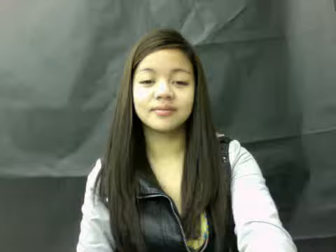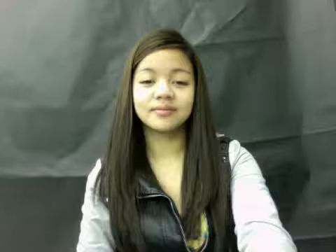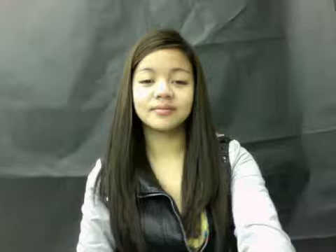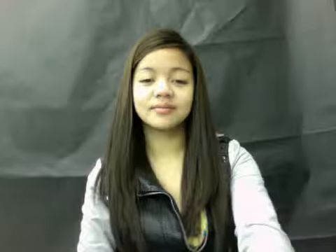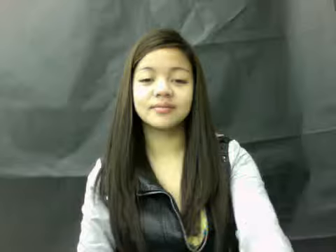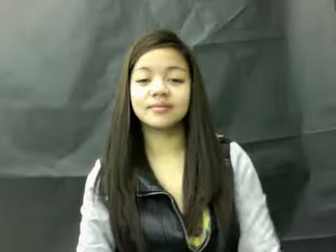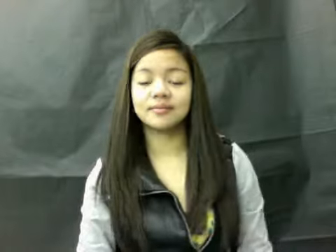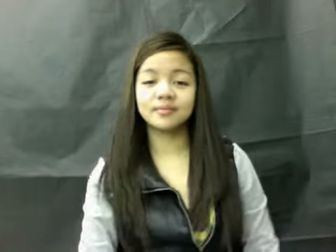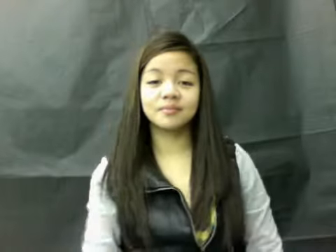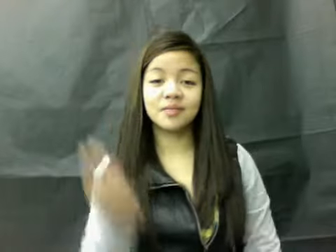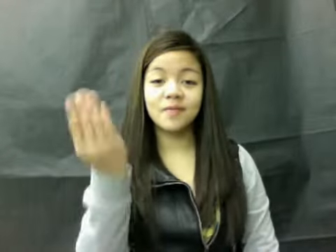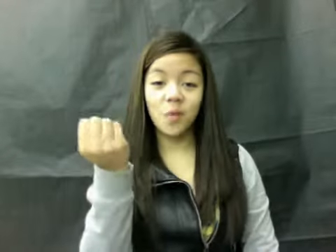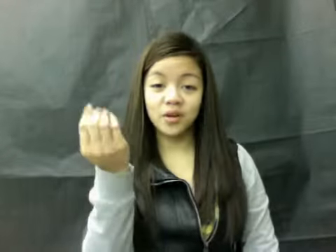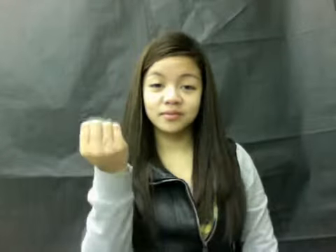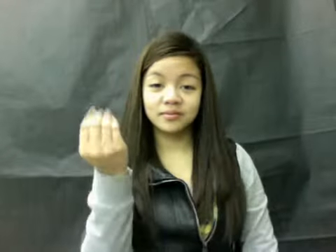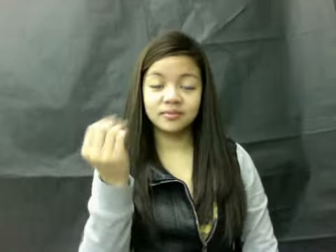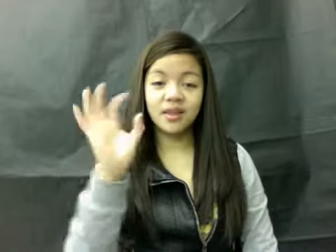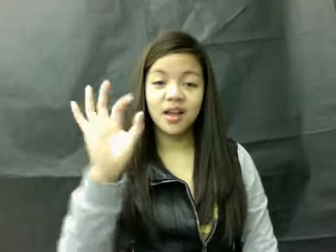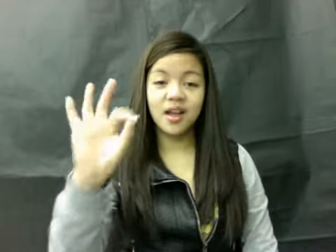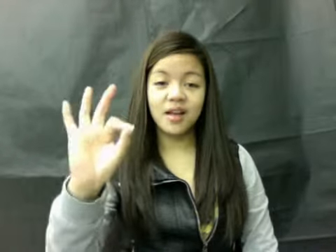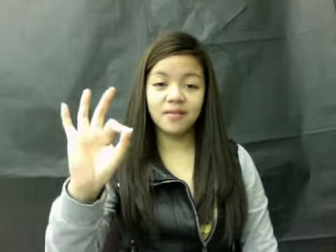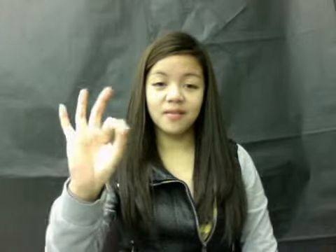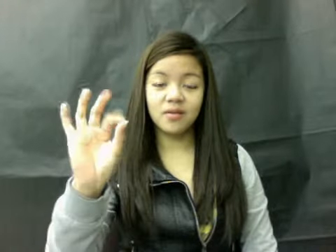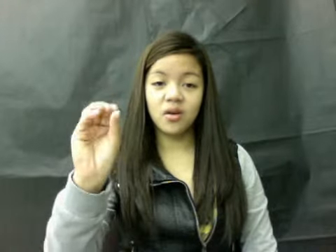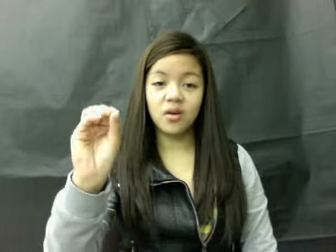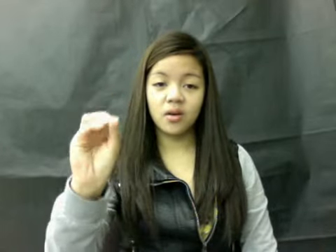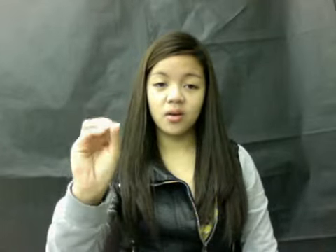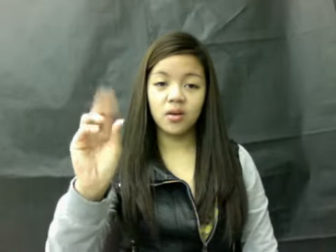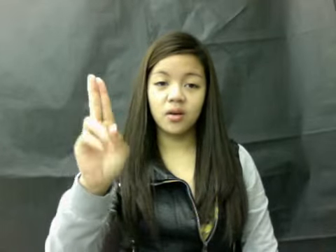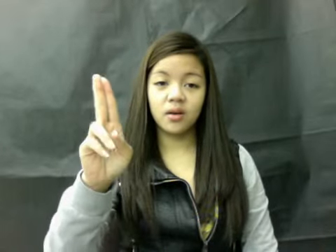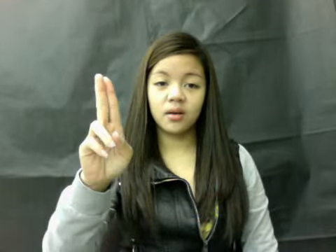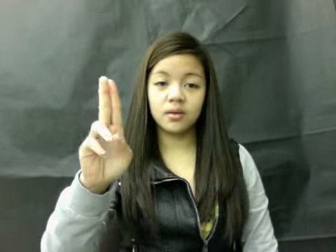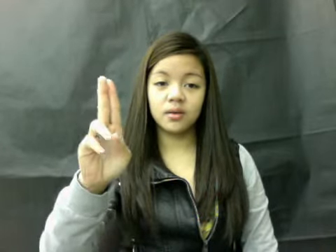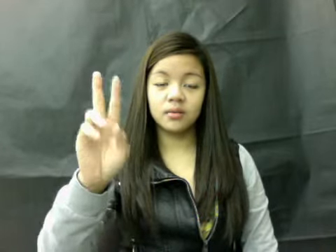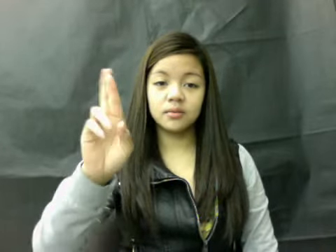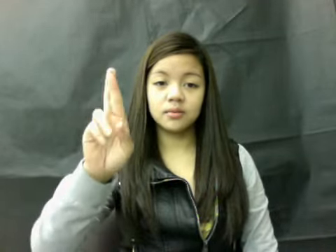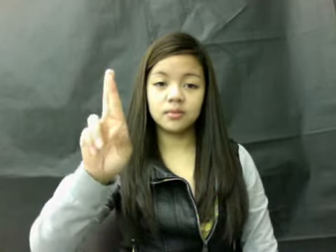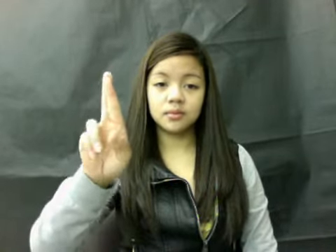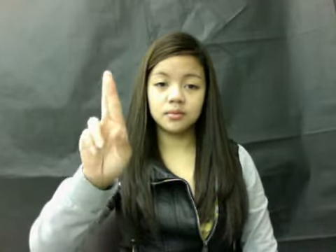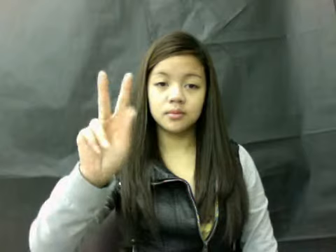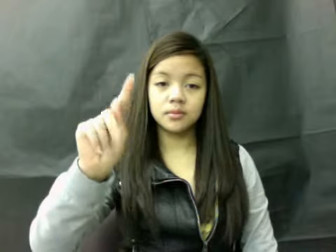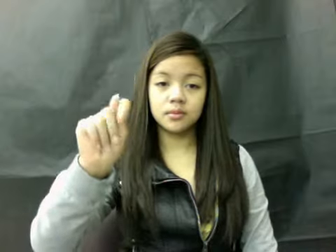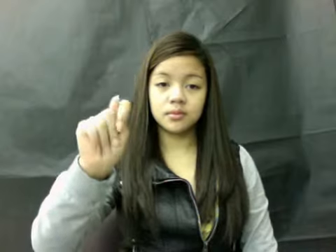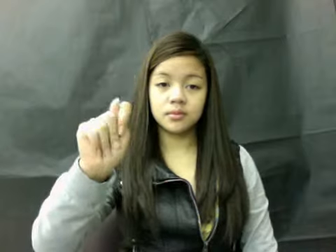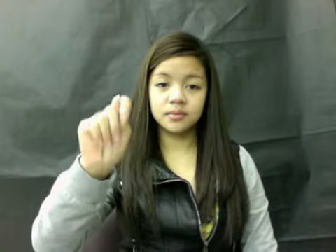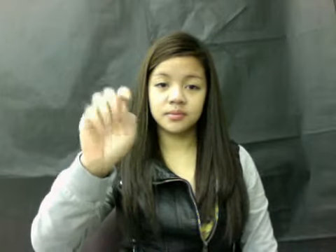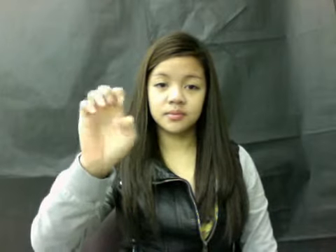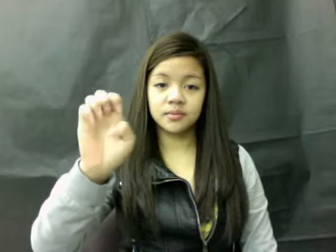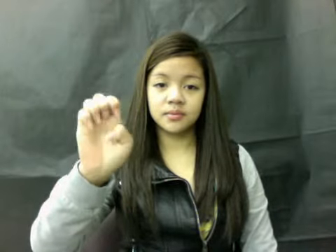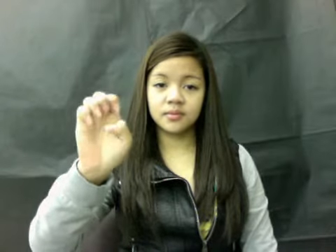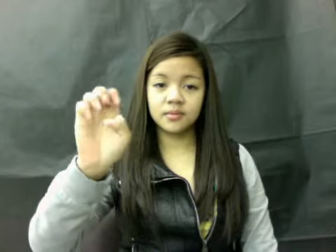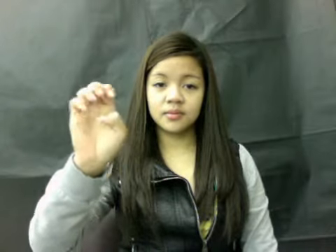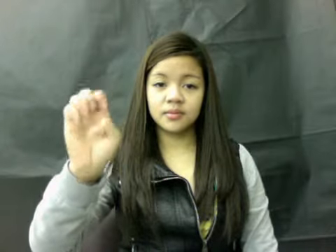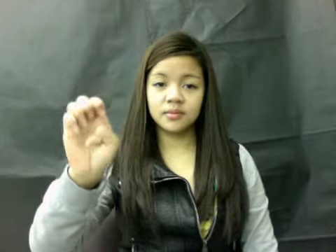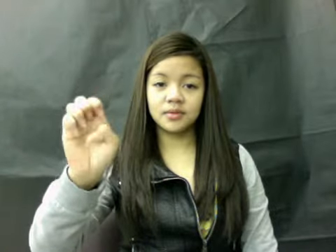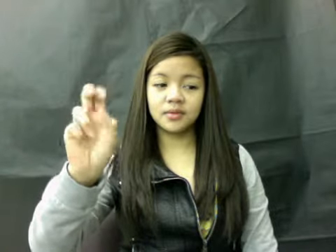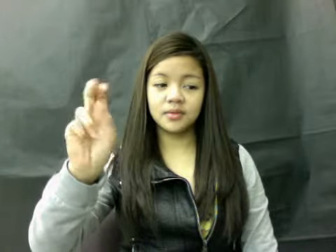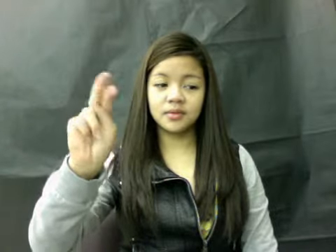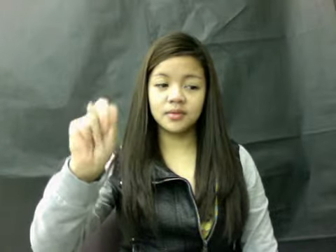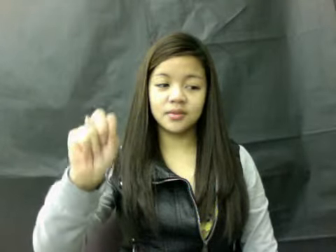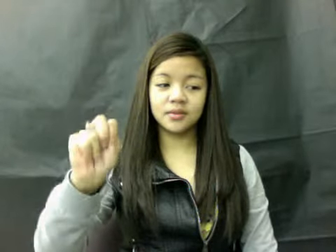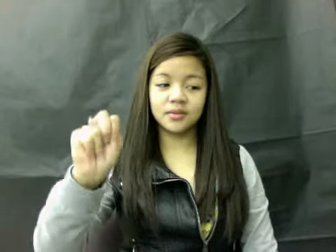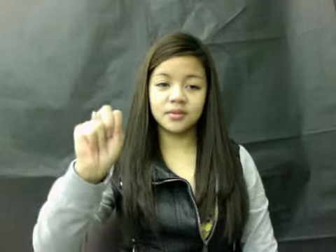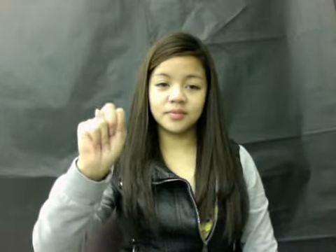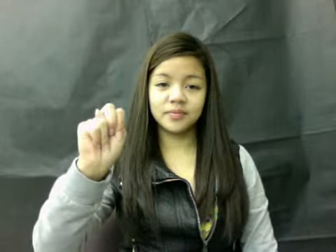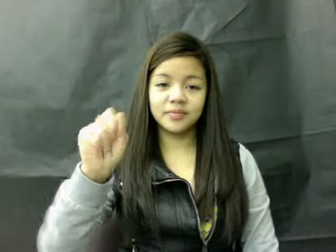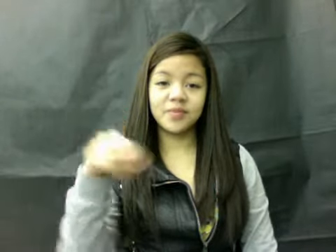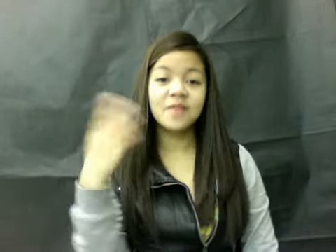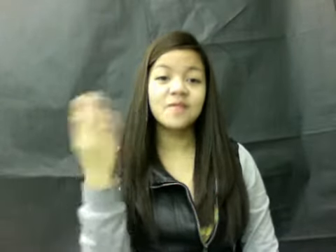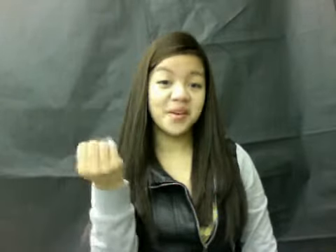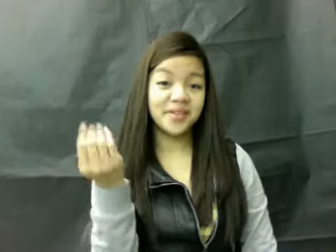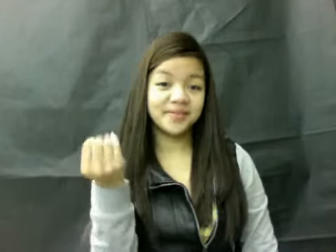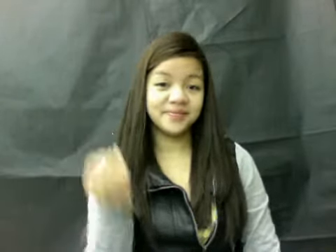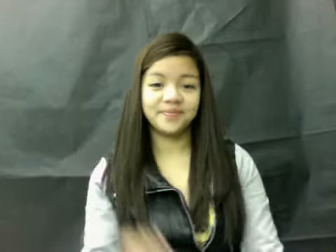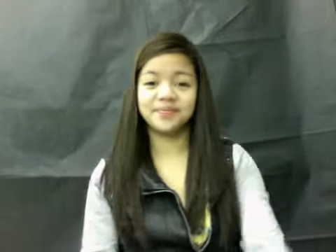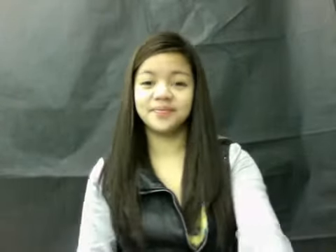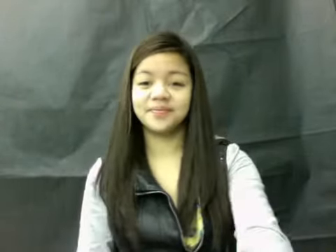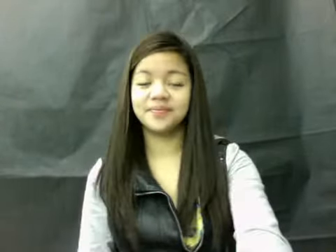Fourteen